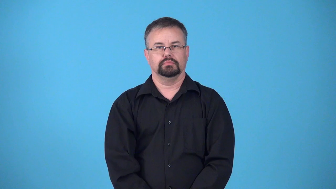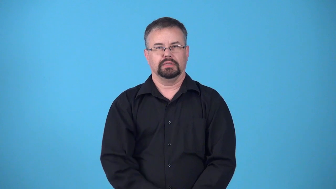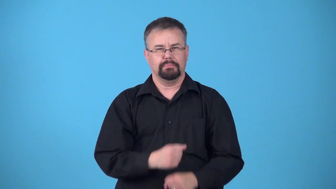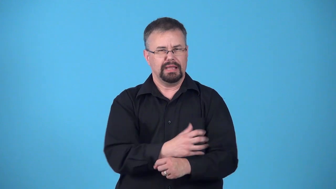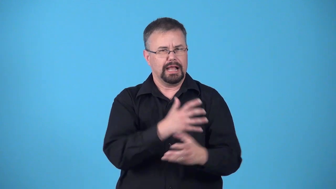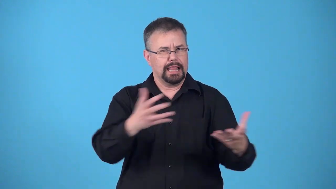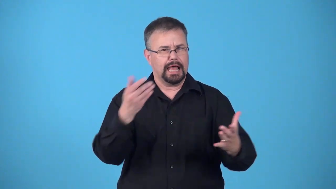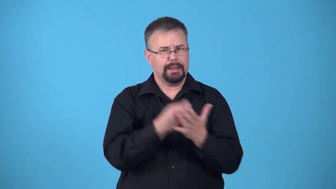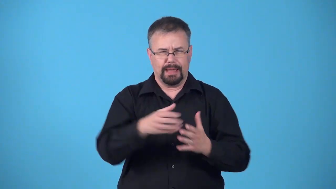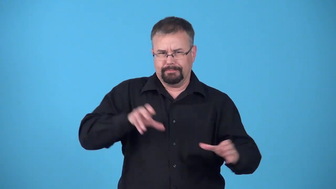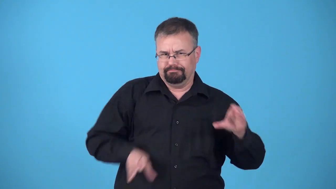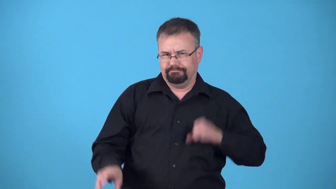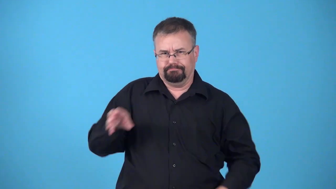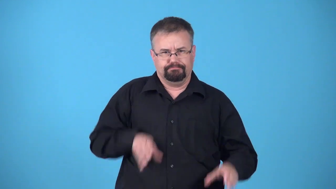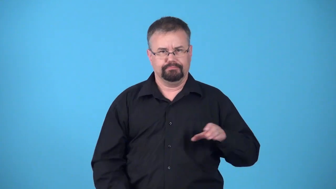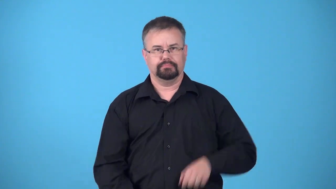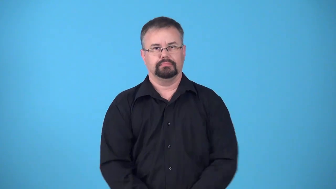raking in the dough, raking it in